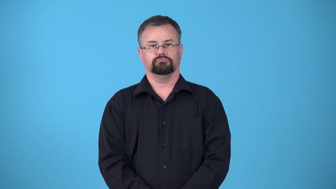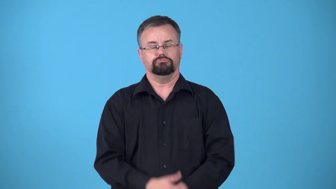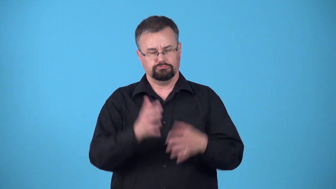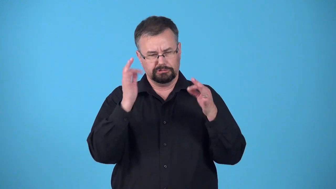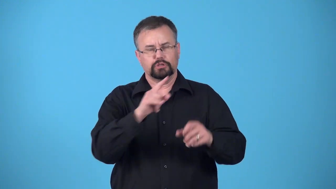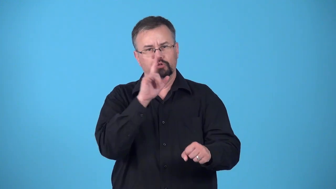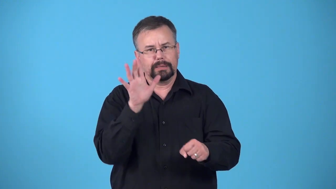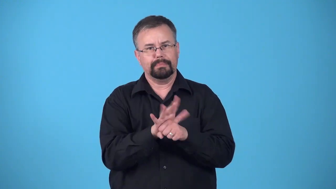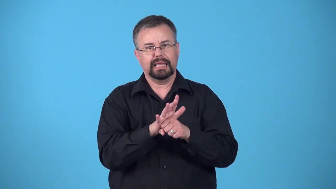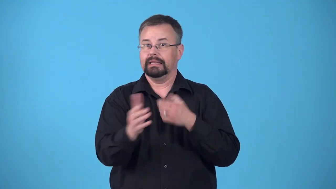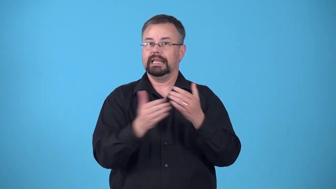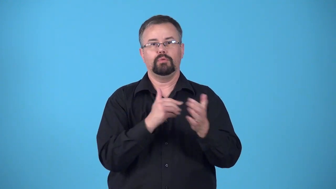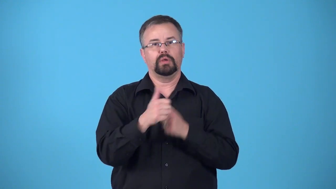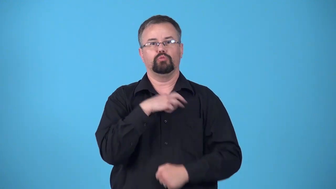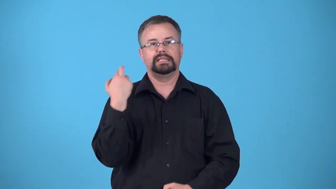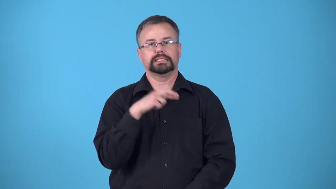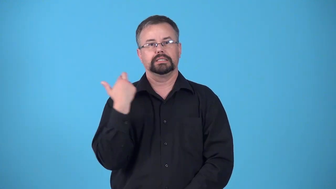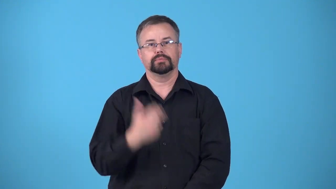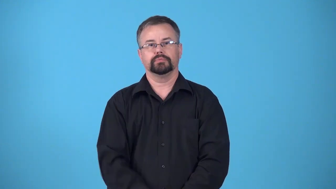take the plunge